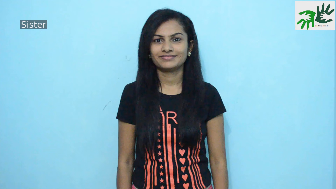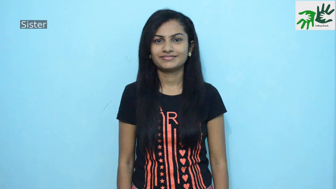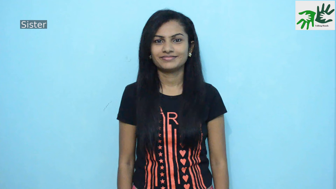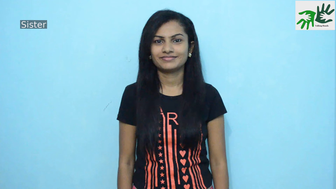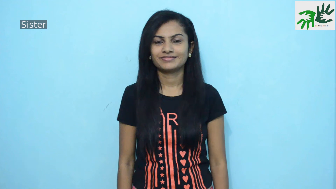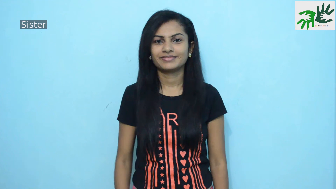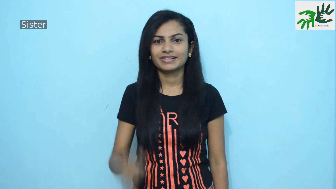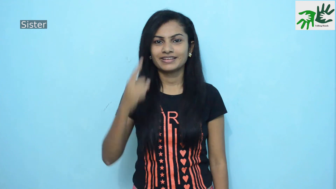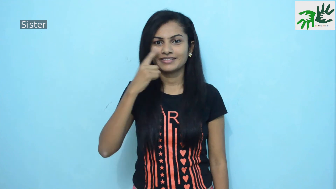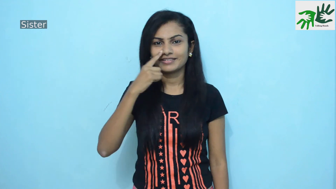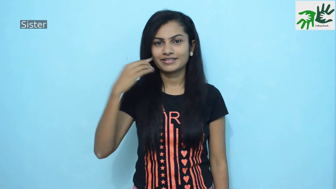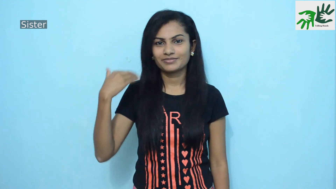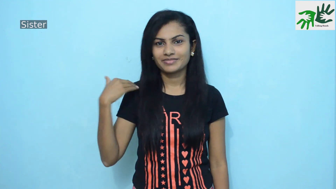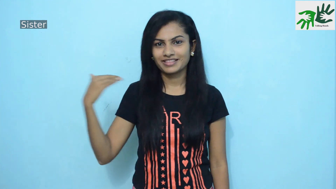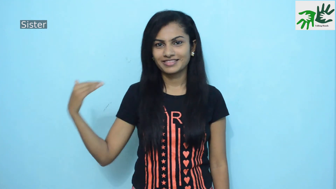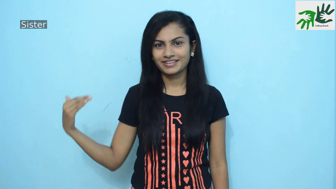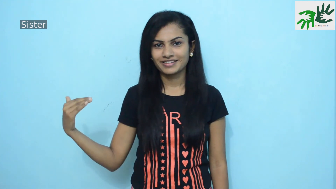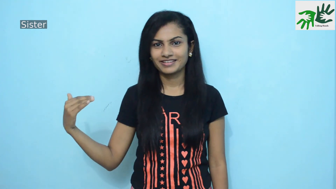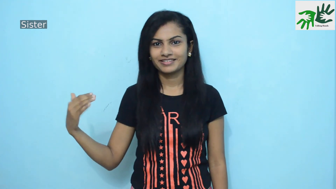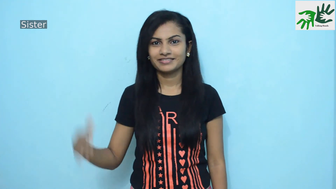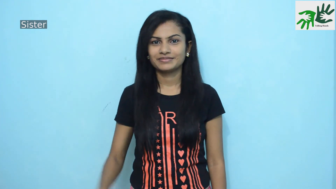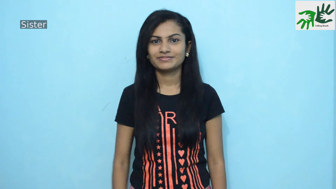Sister